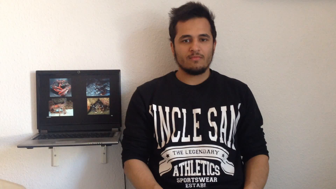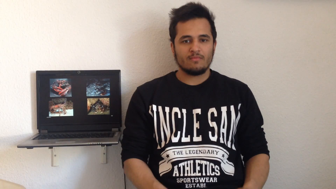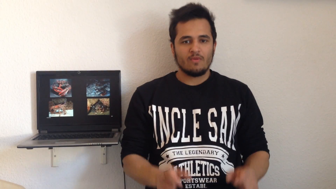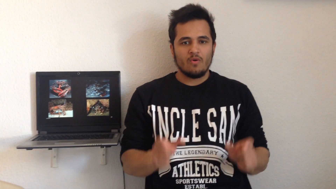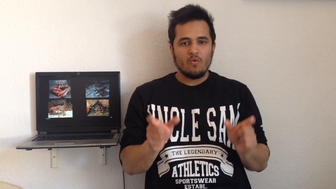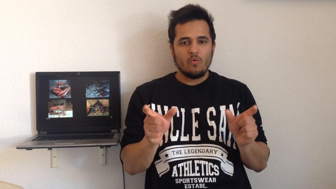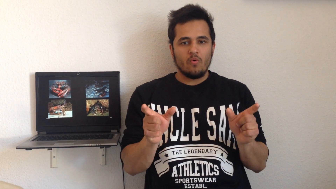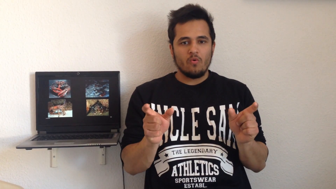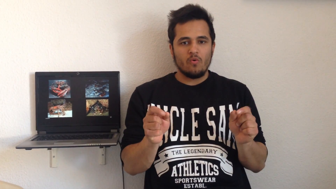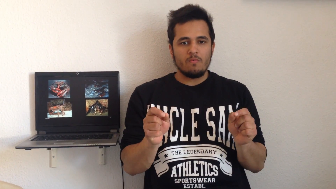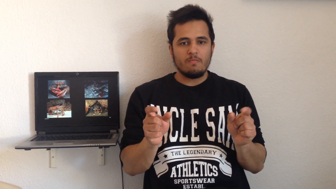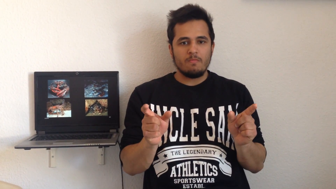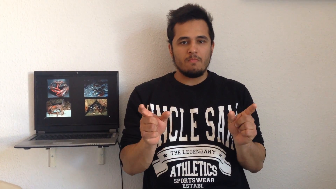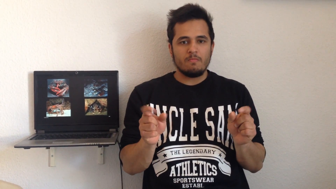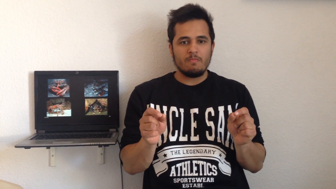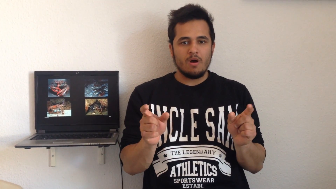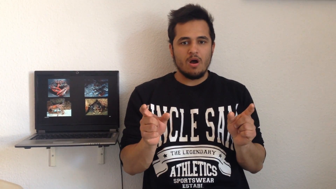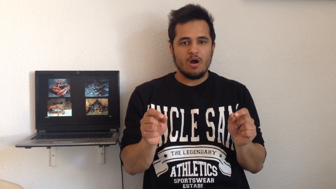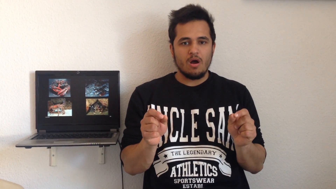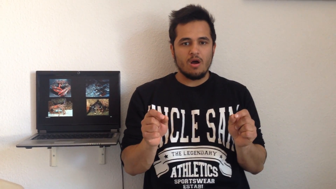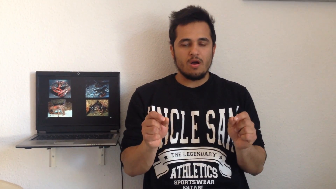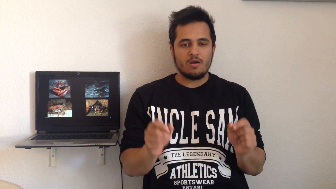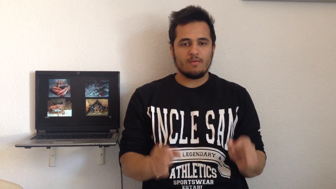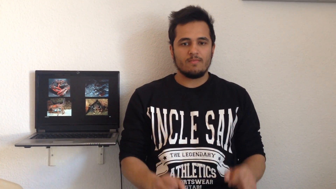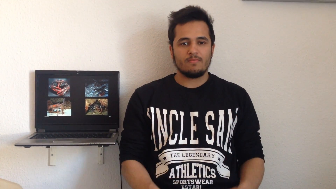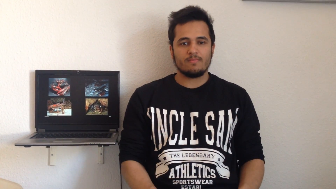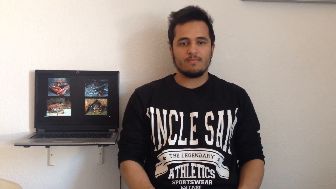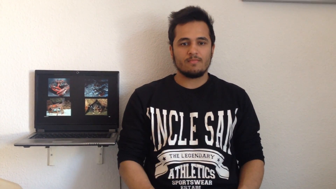lobster